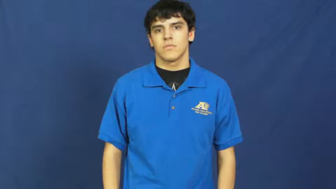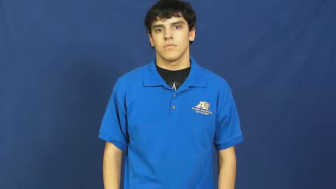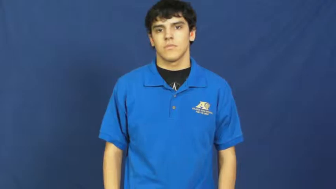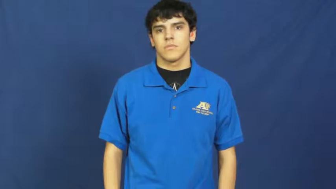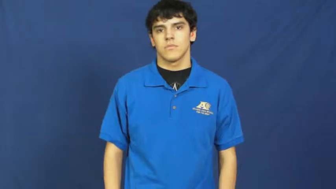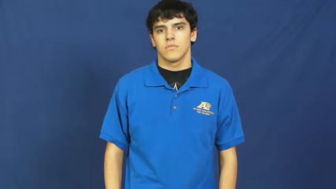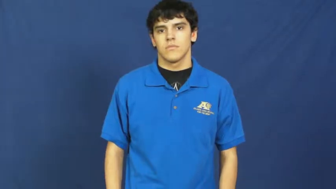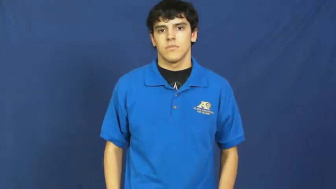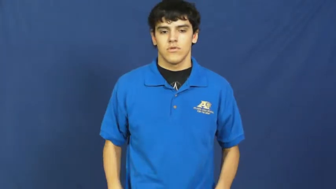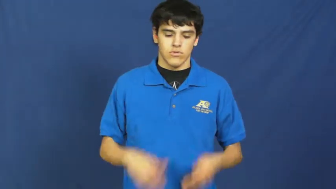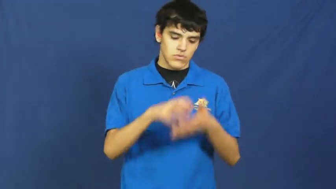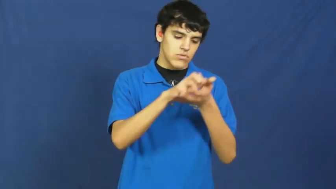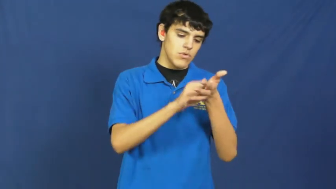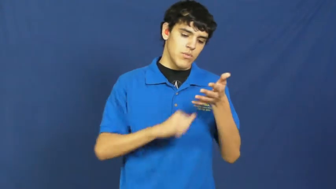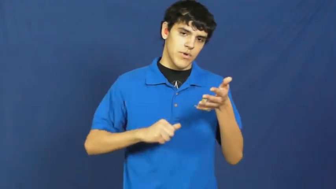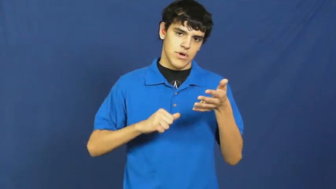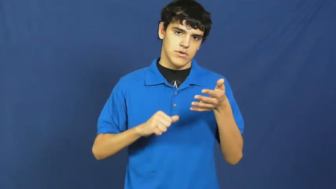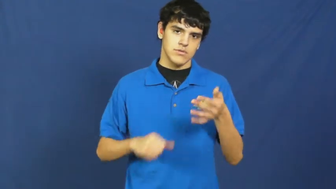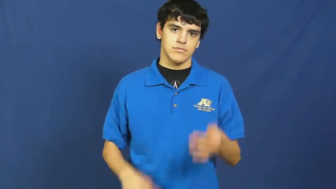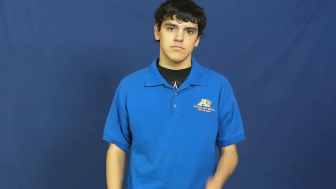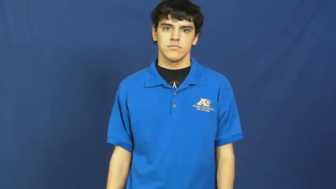tear out,rip out